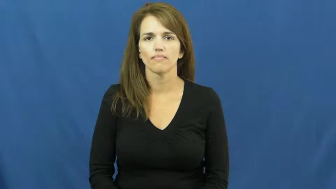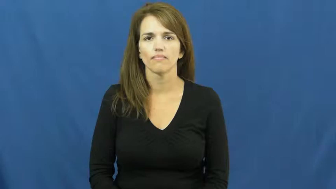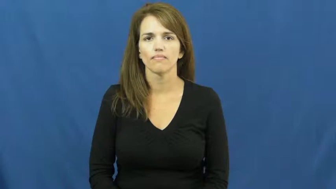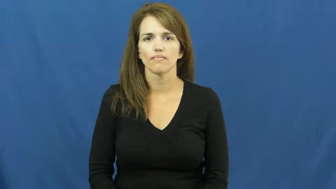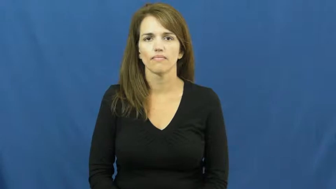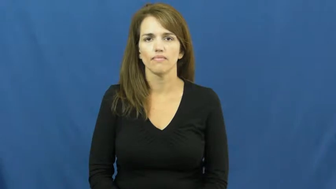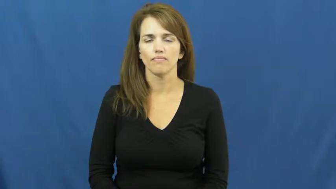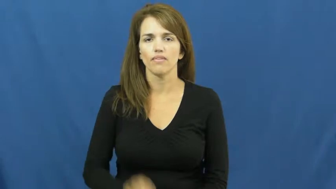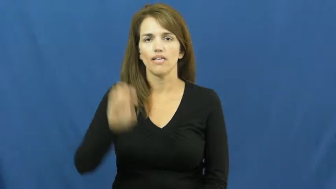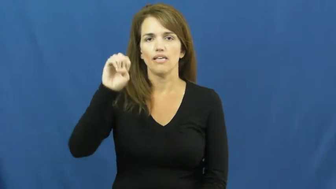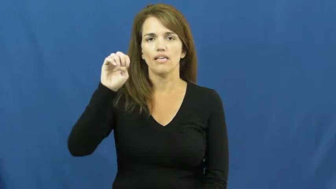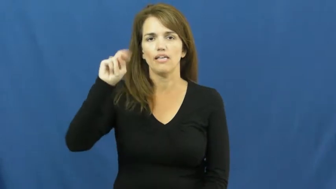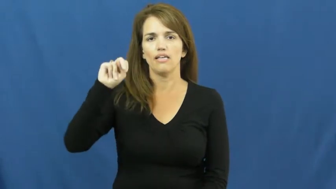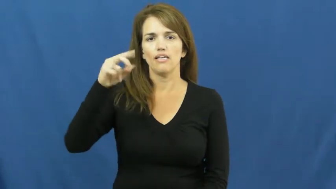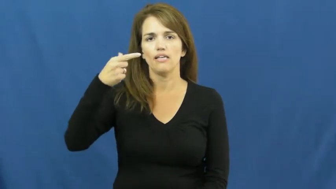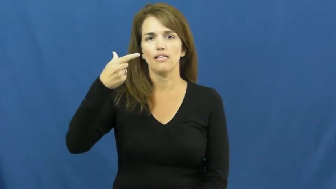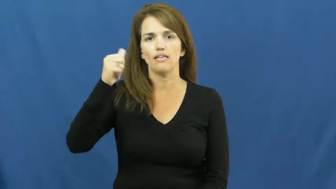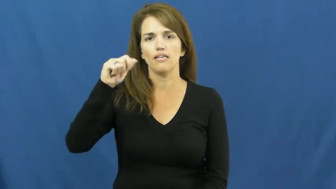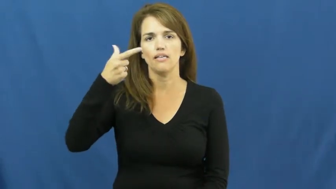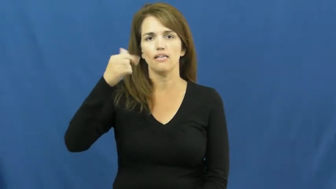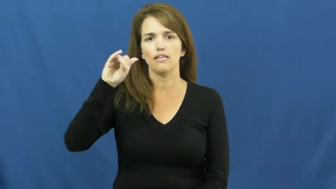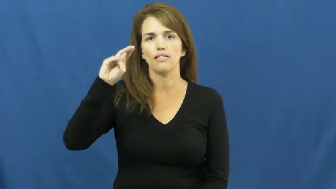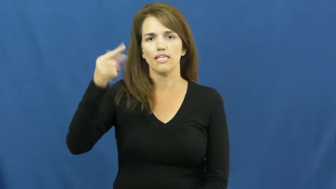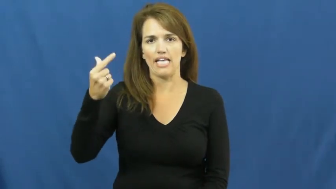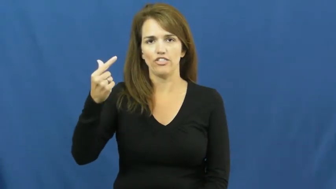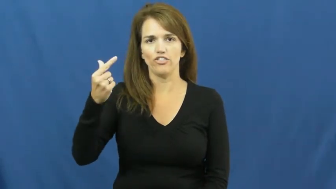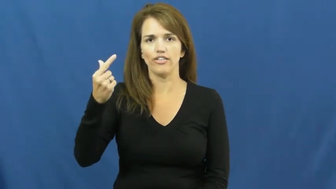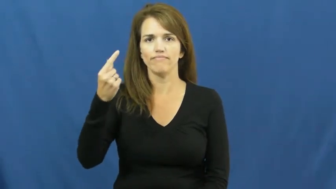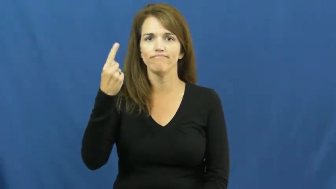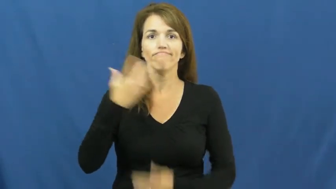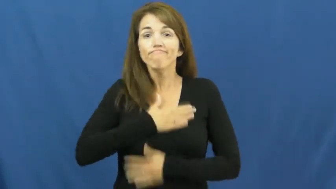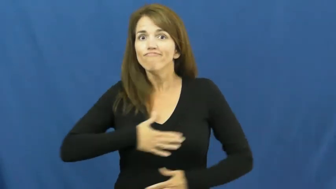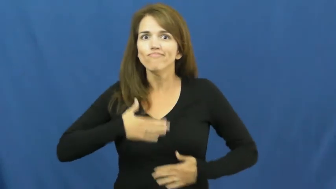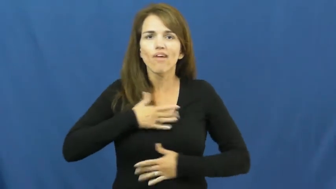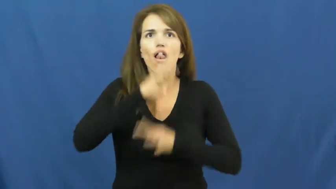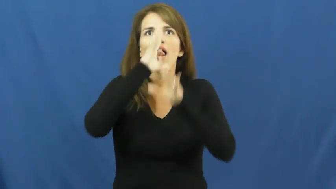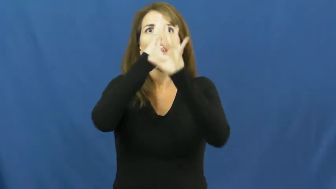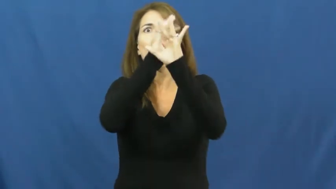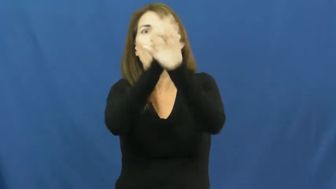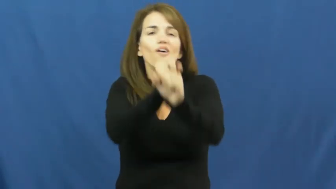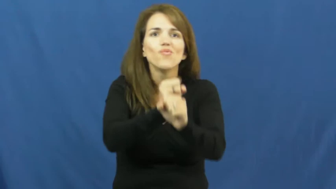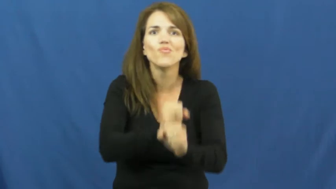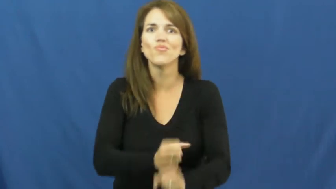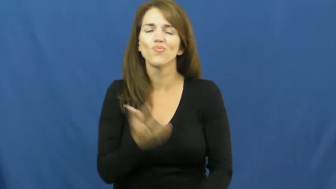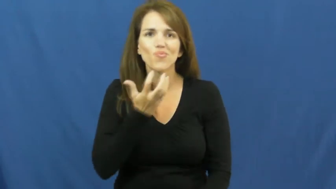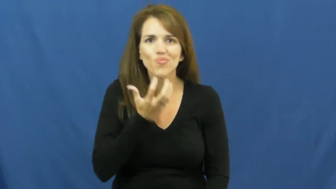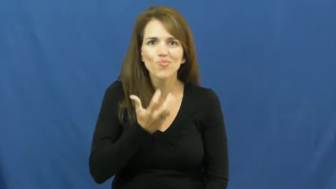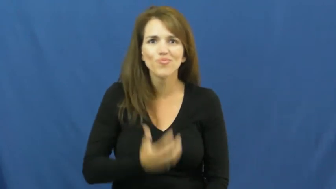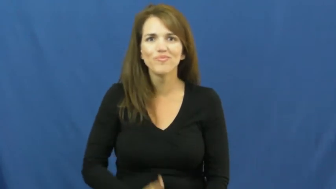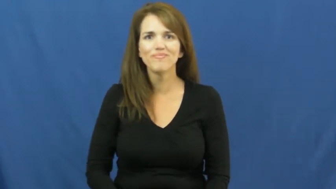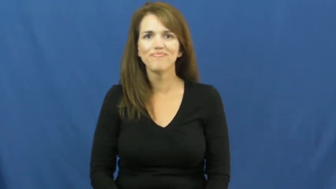engaging